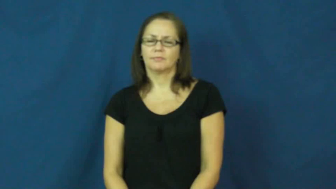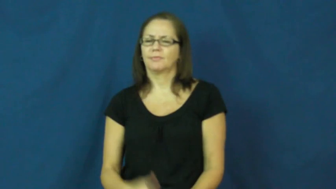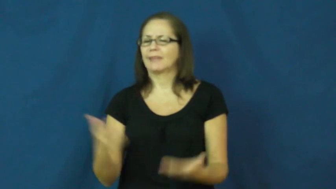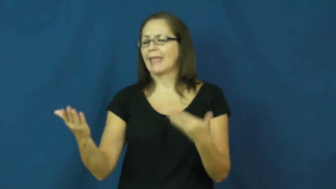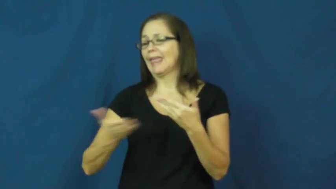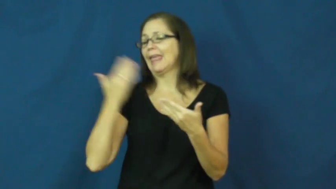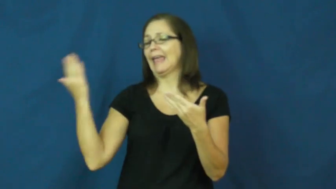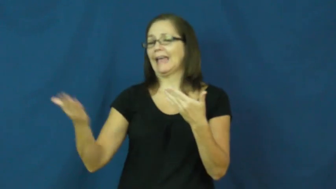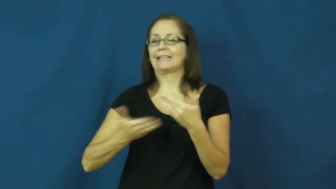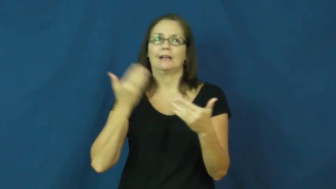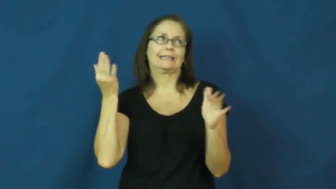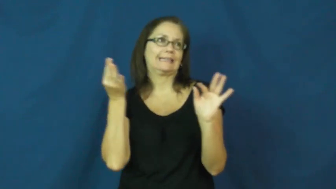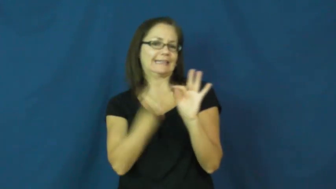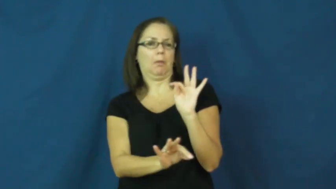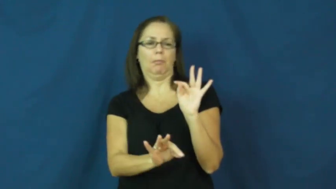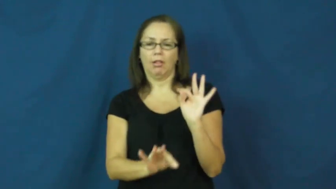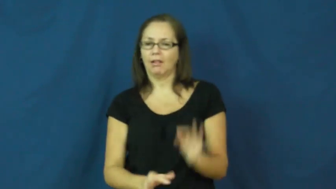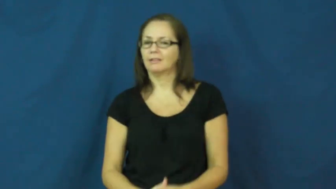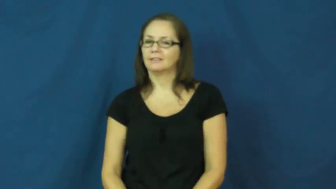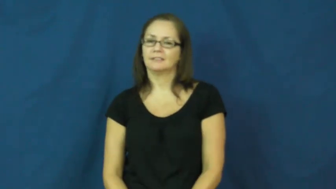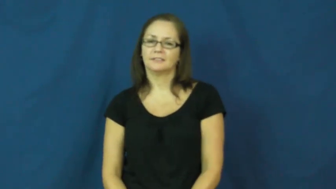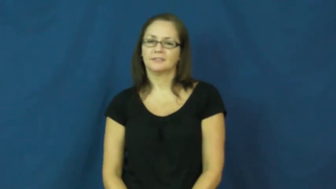child's play